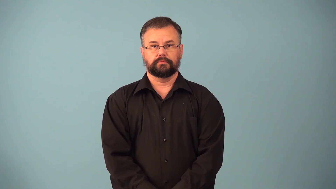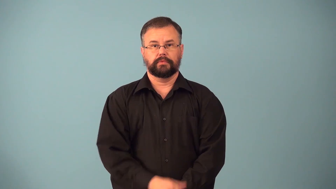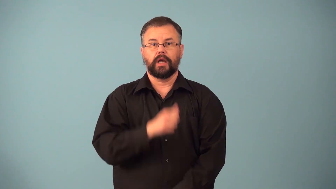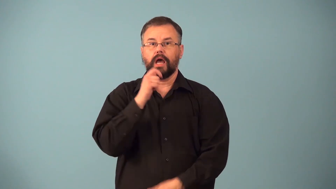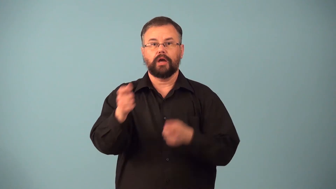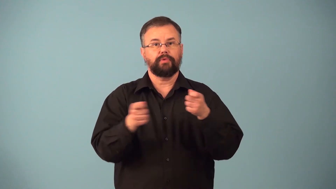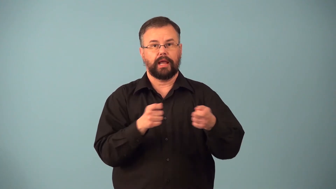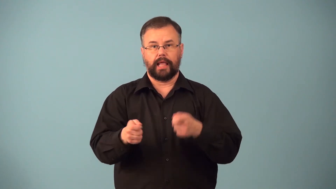unregulated